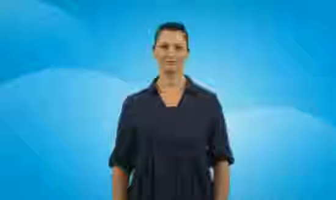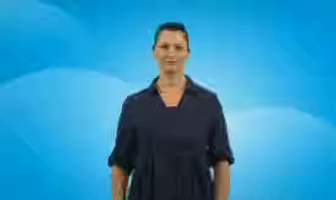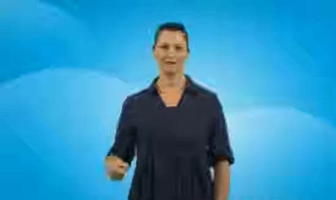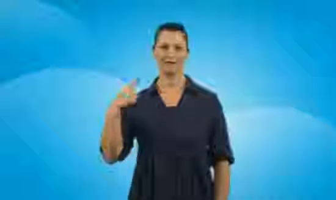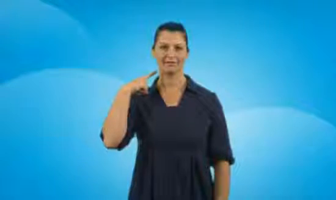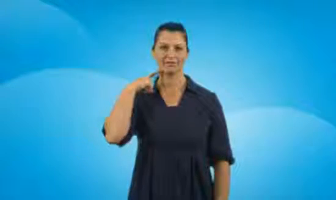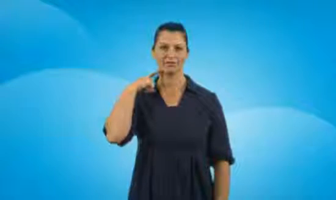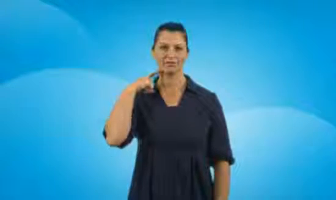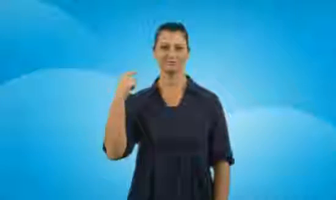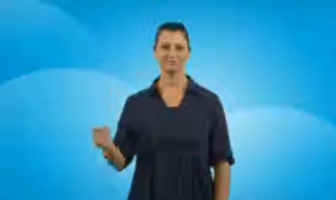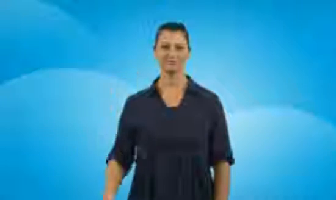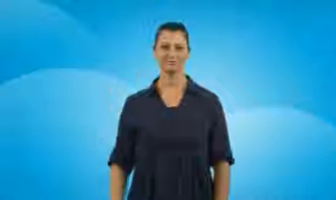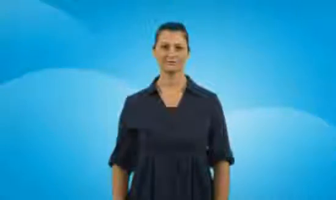Pig